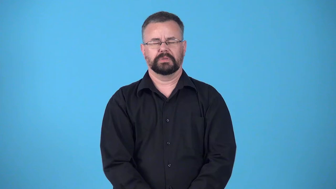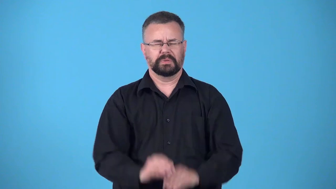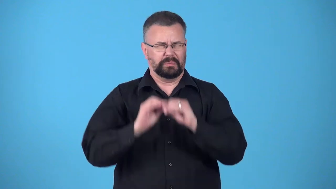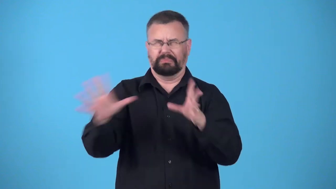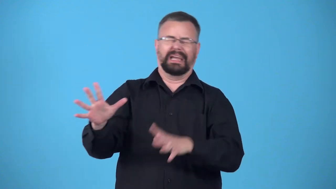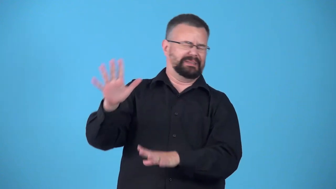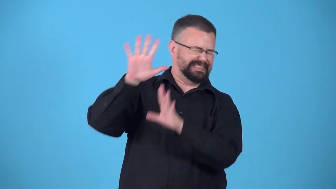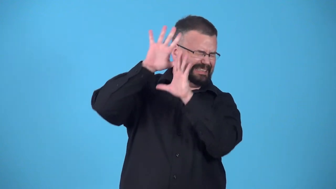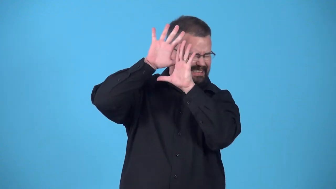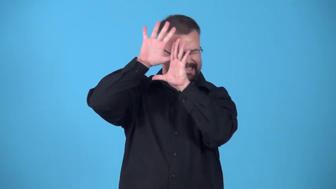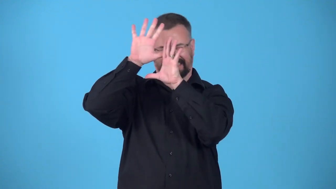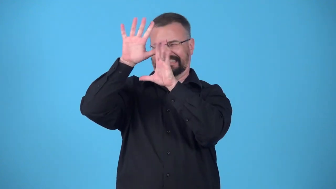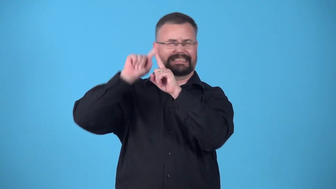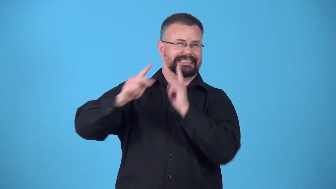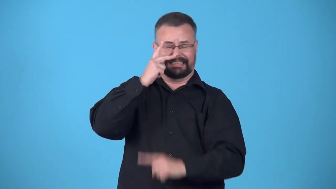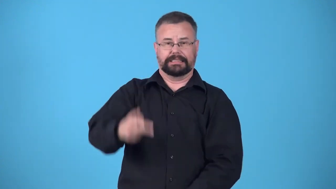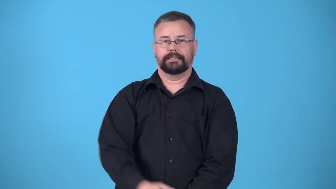dazzle, blind